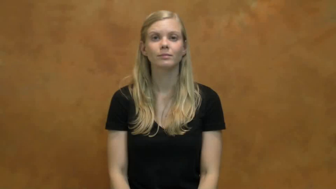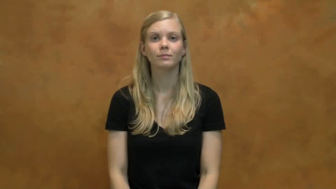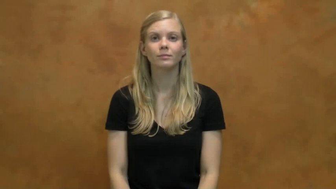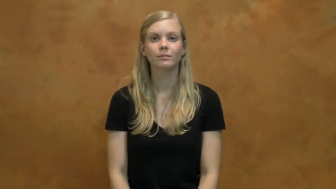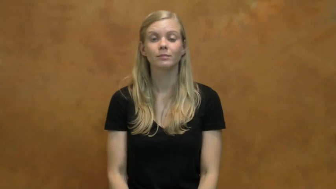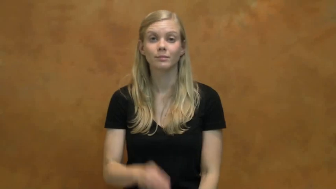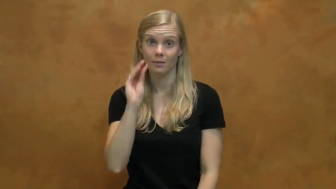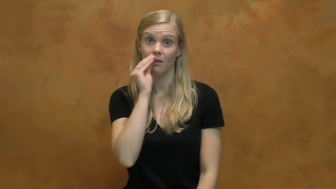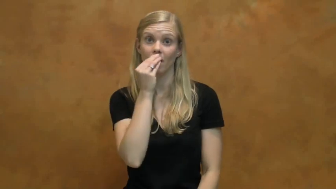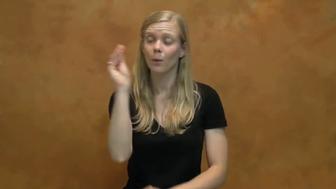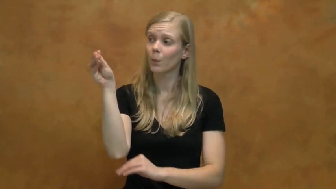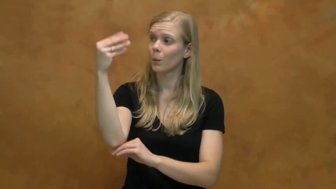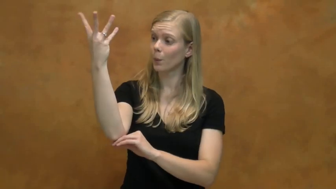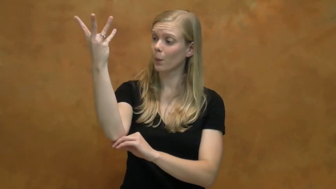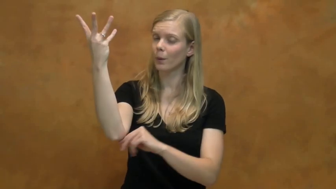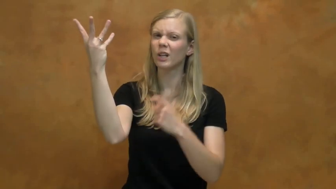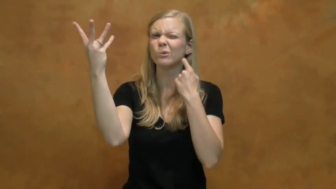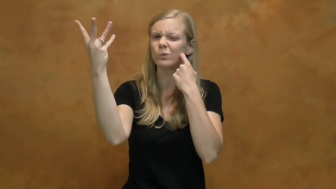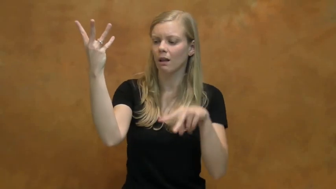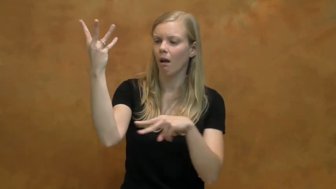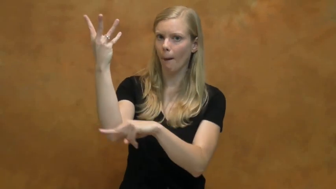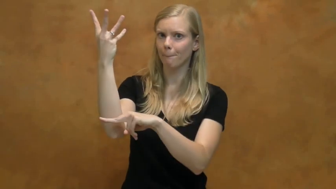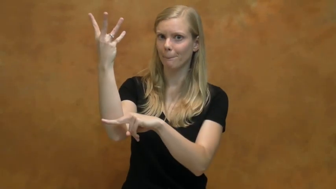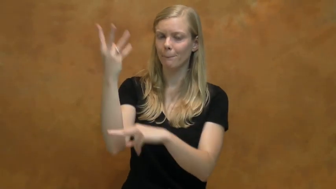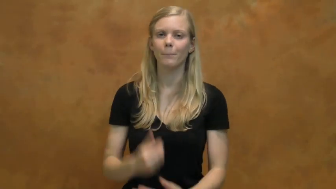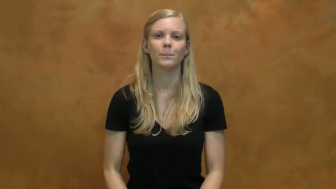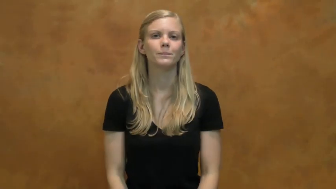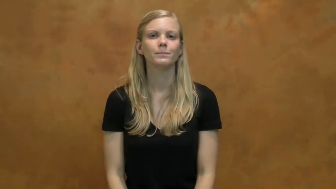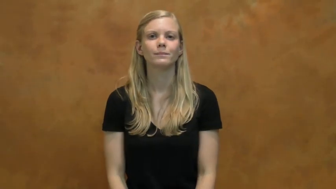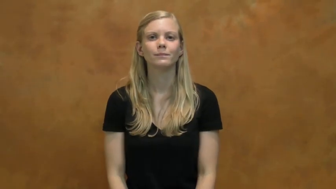fresh flower